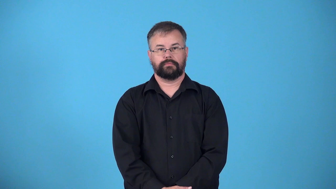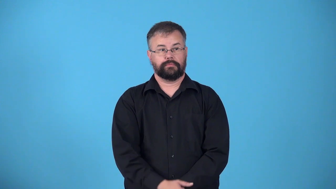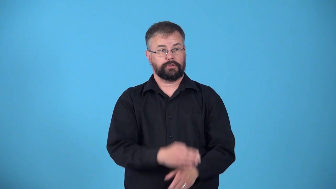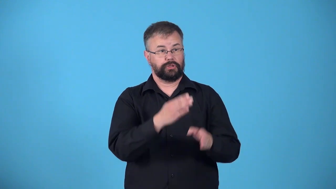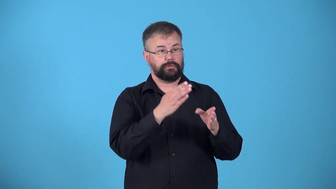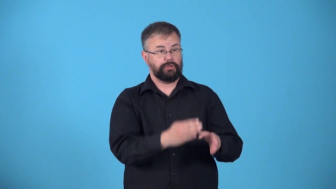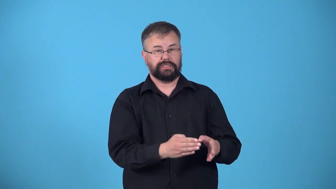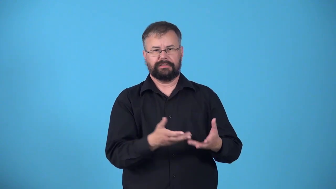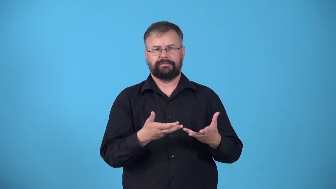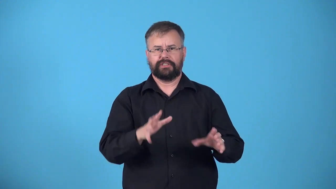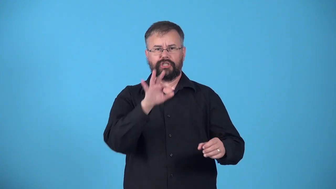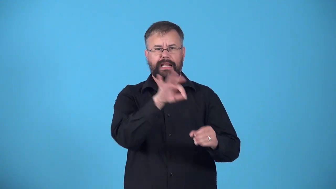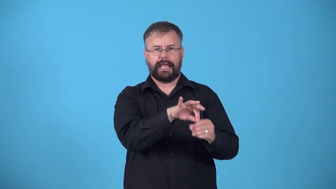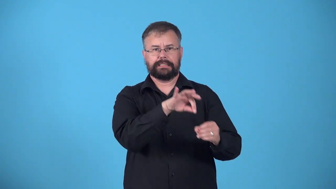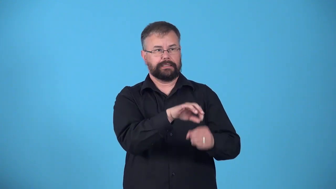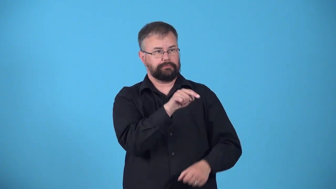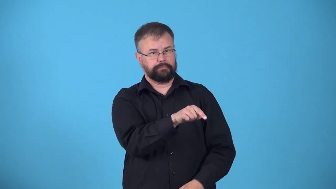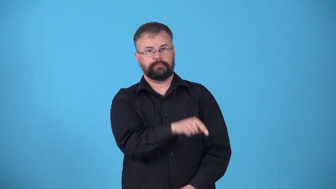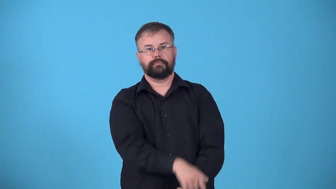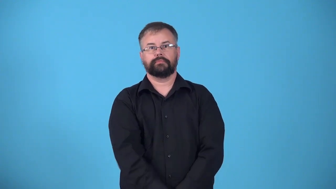incoming